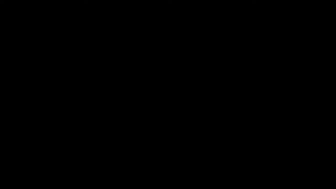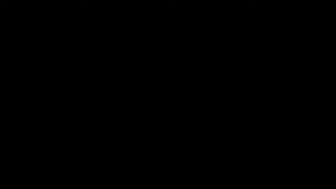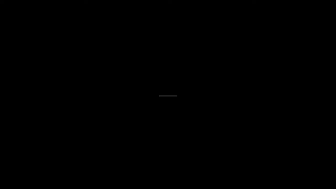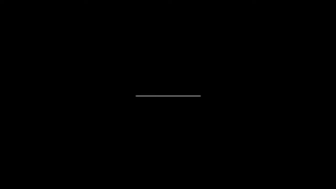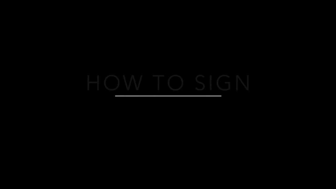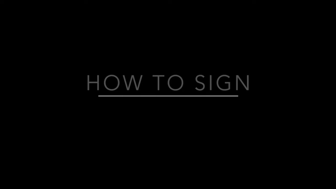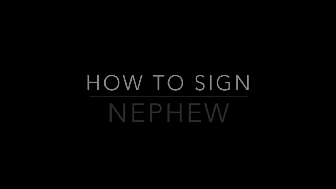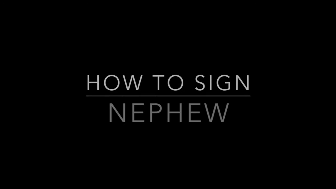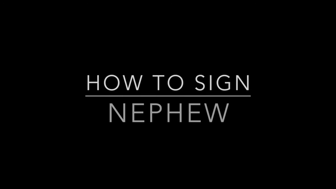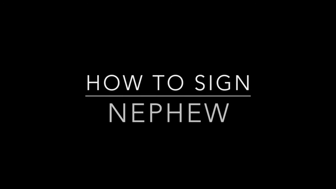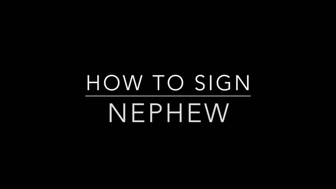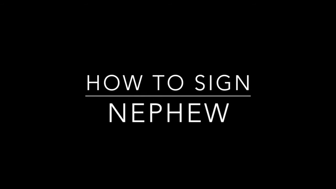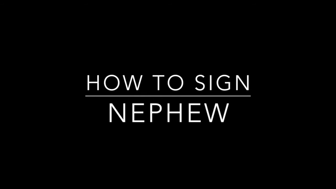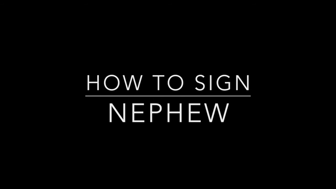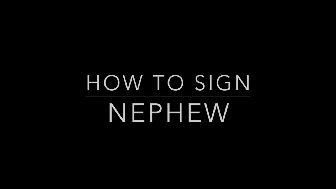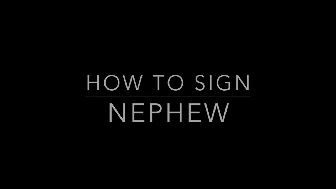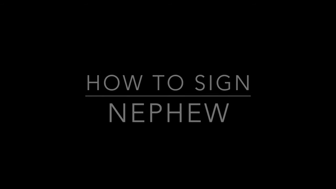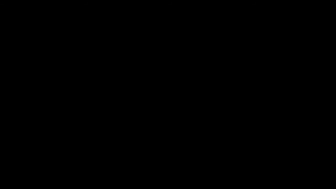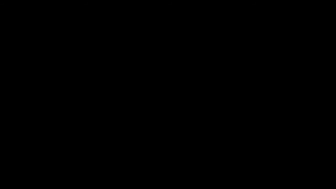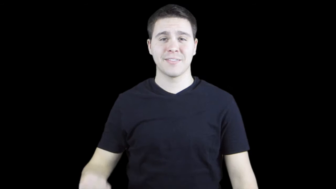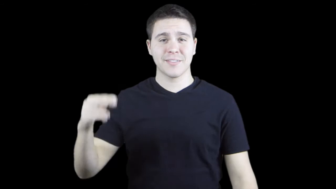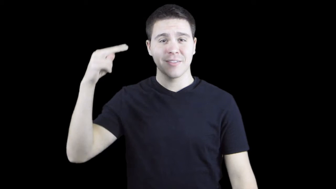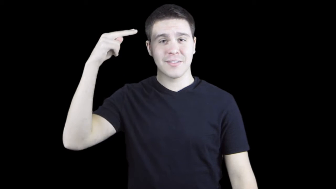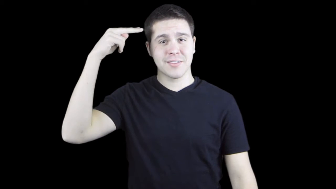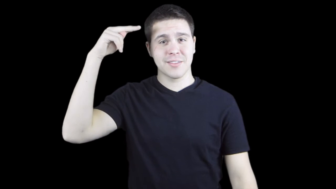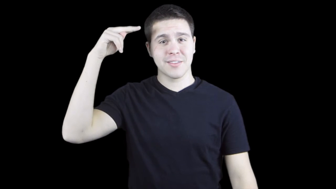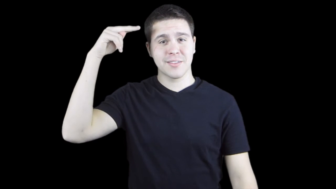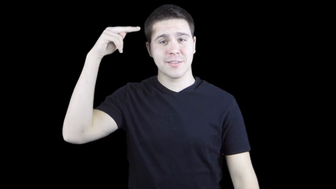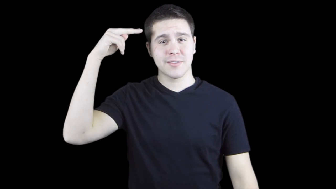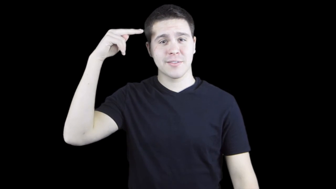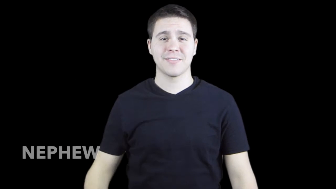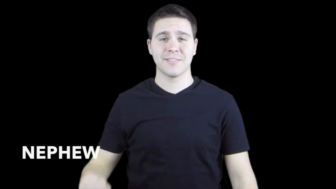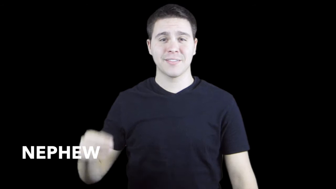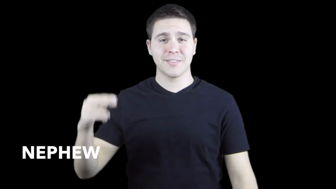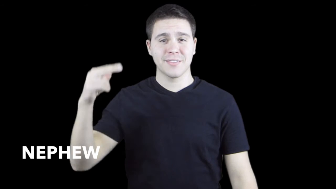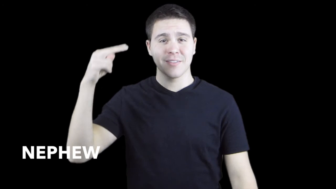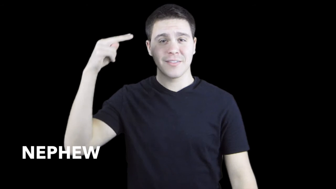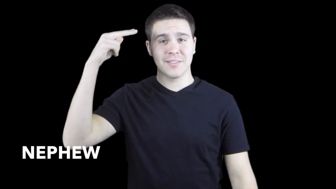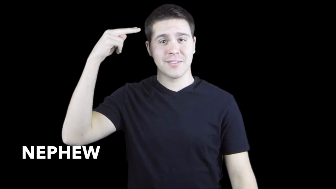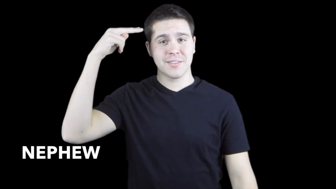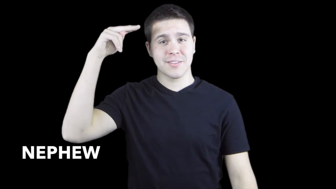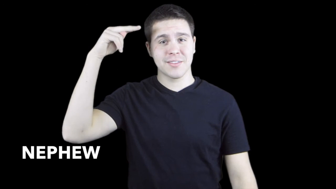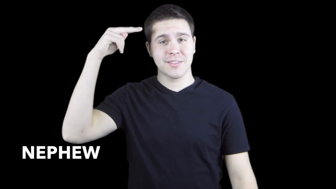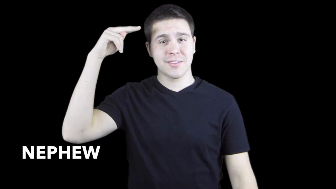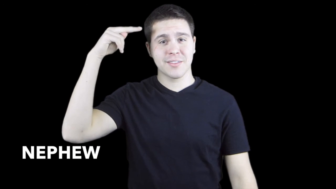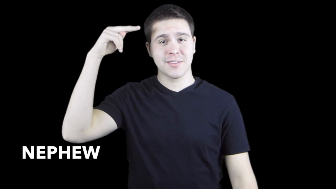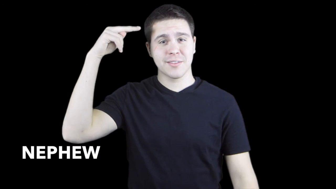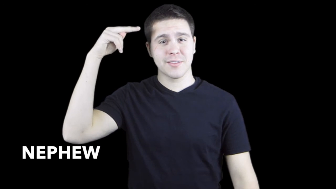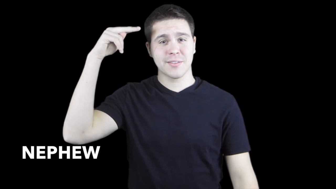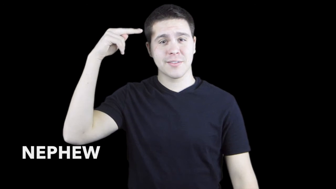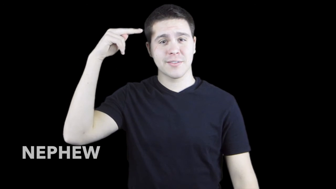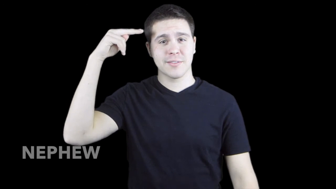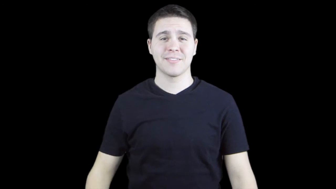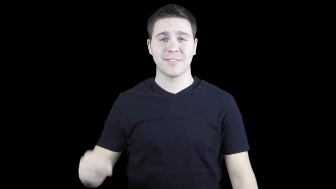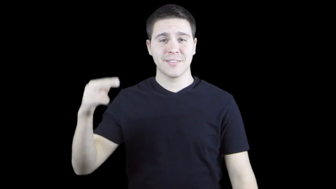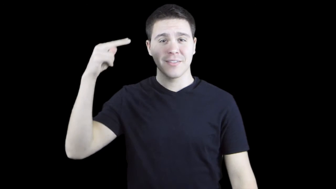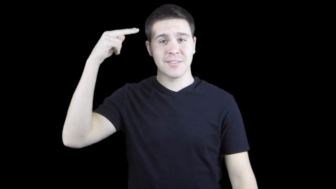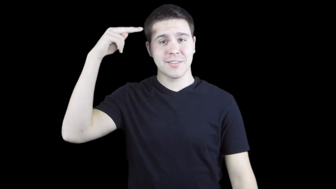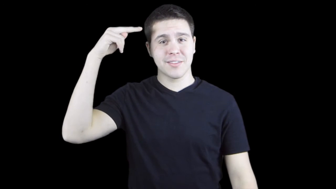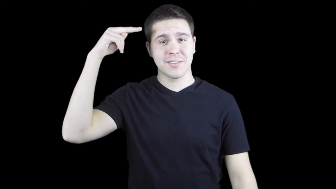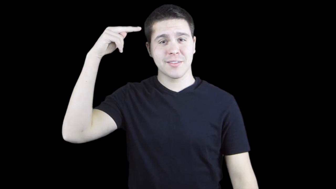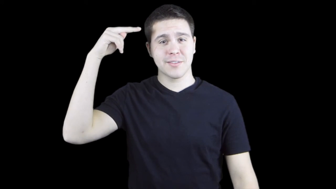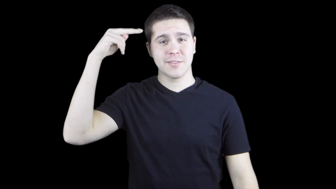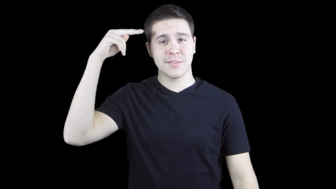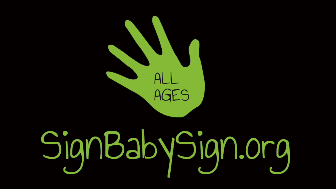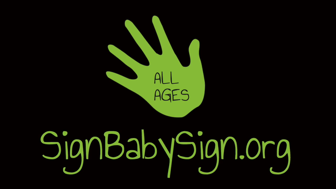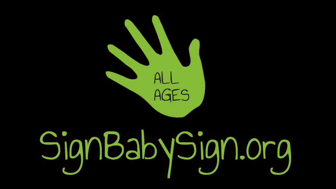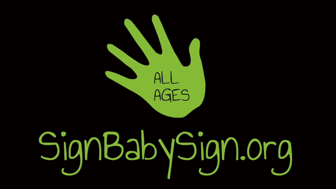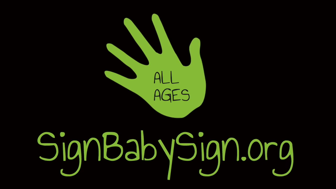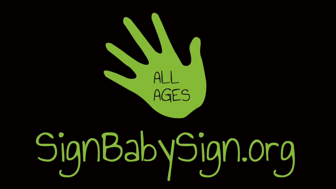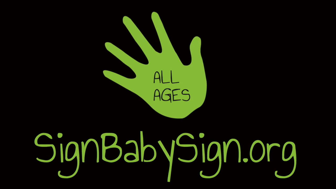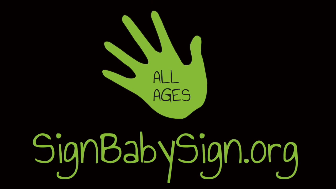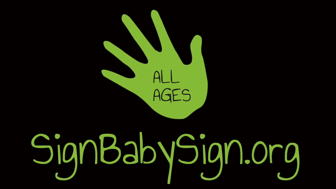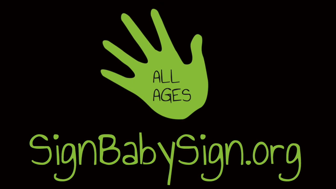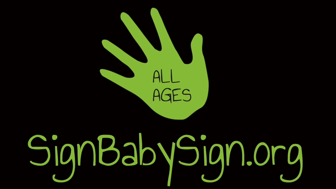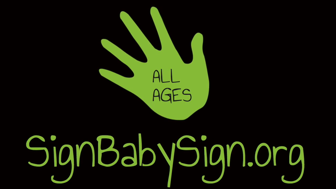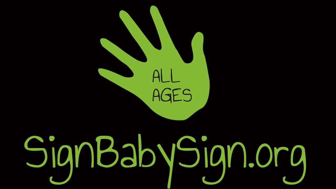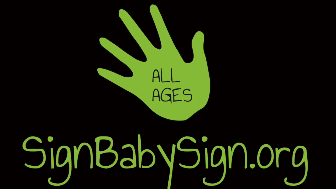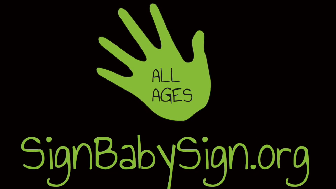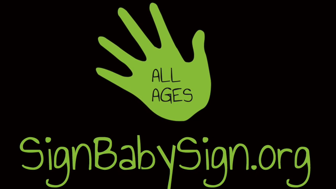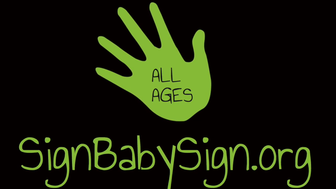Nephew